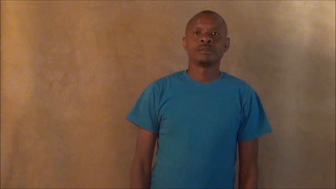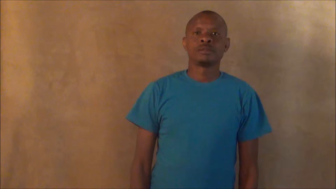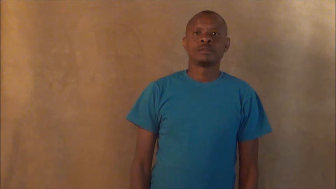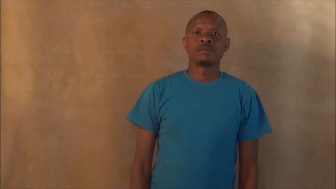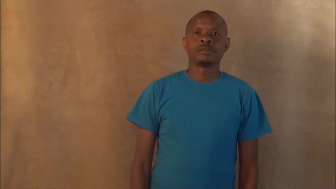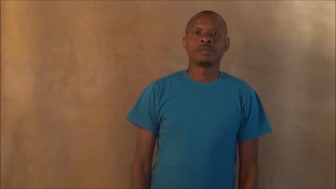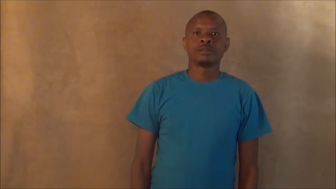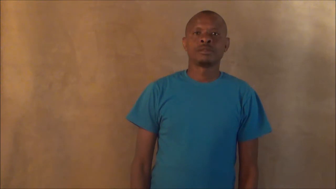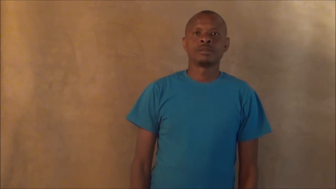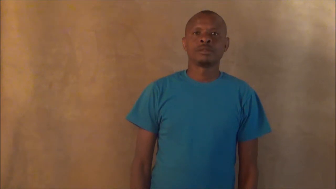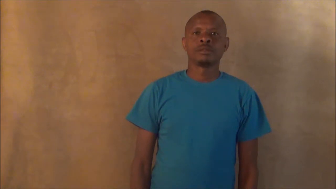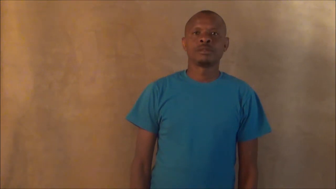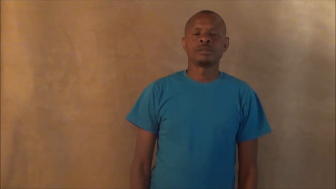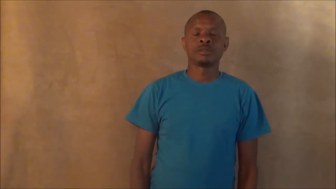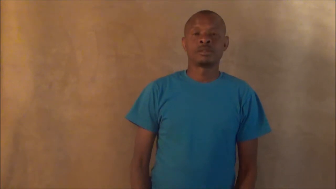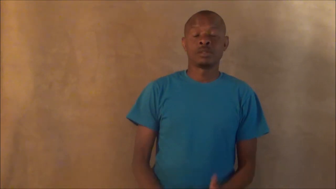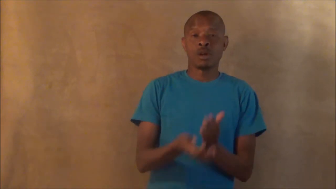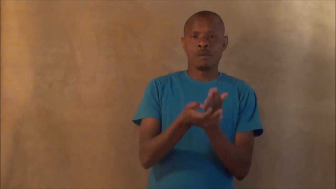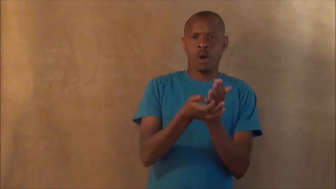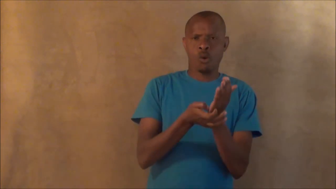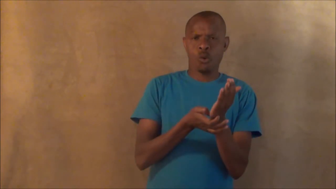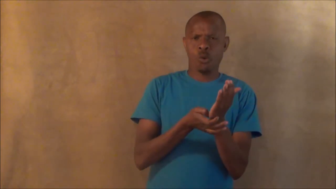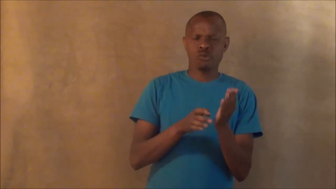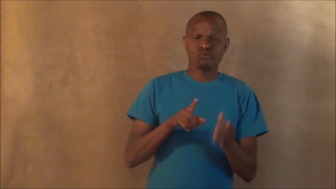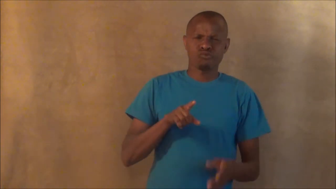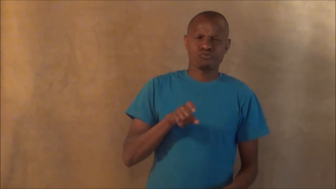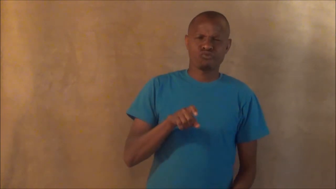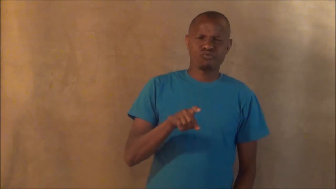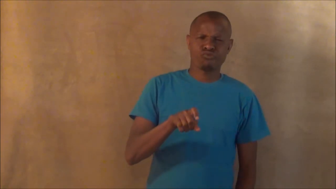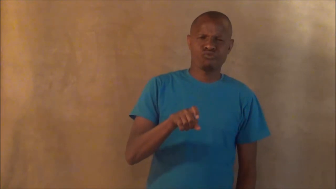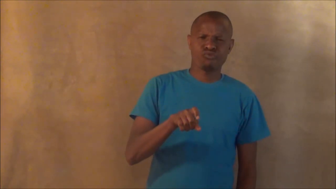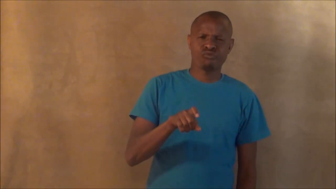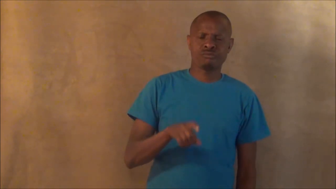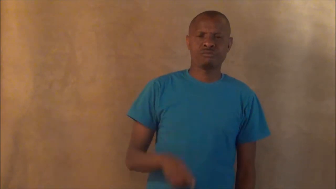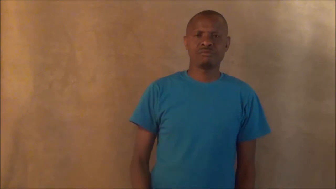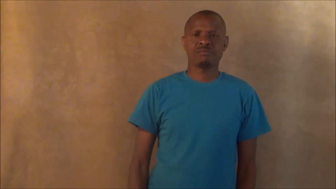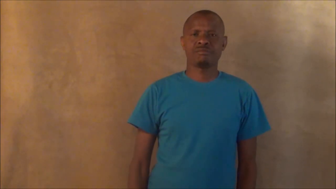COWPEA MOSAIC VIRUS